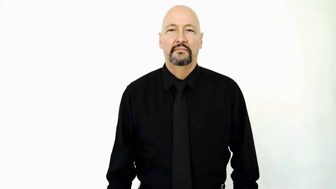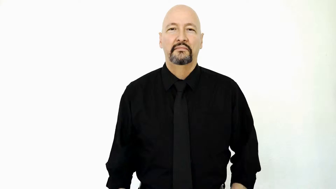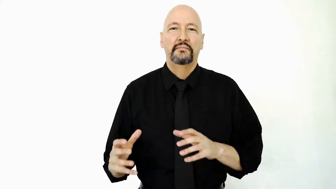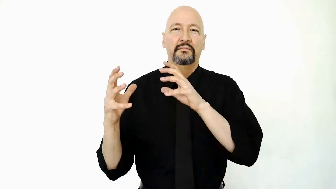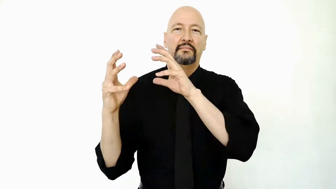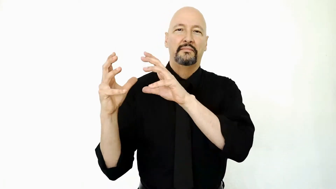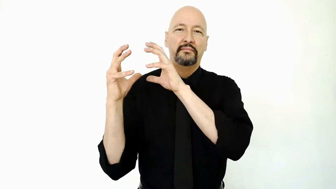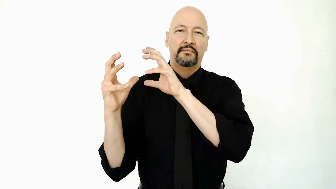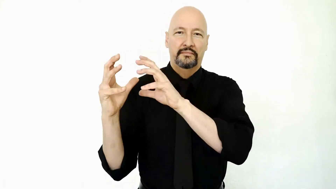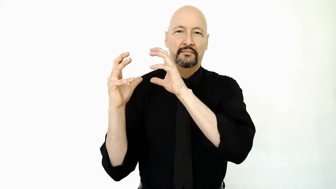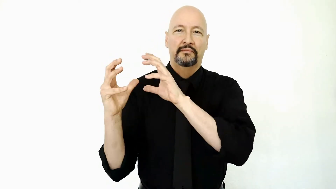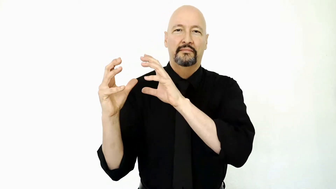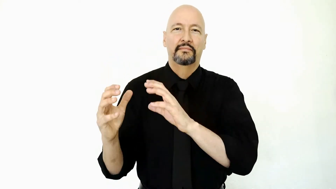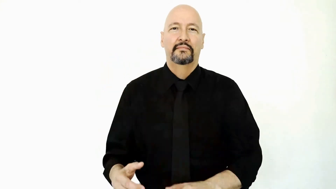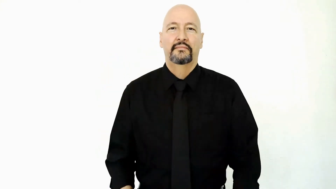shake shake up